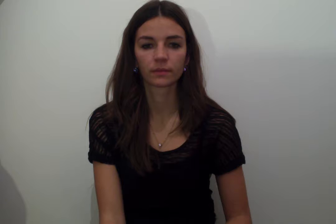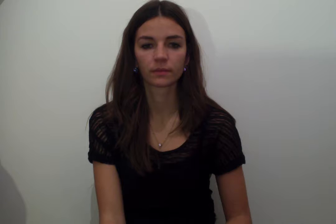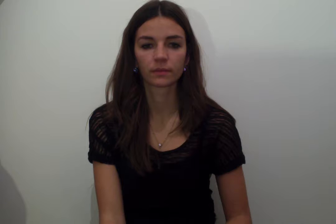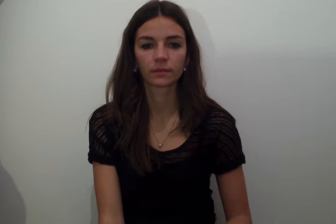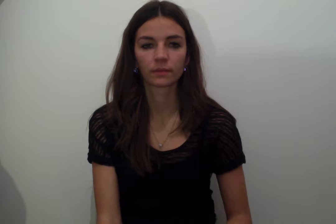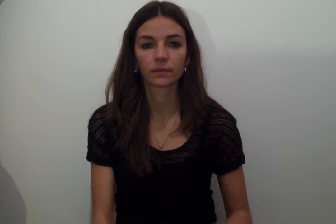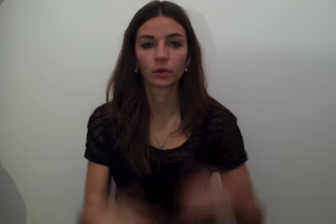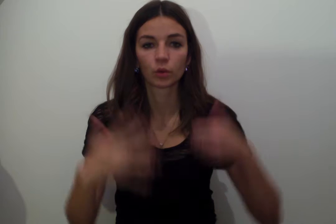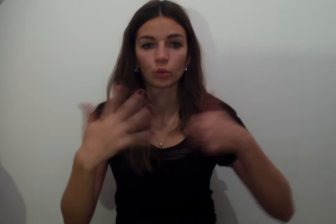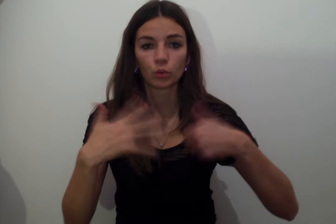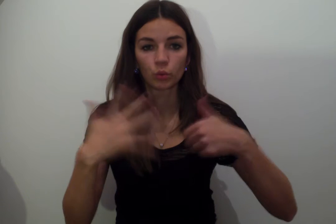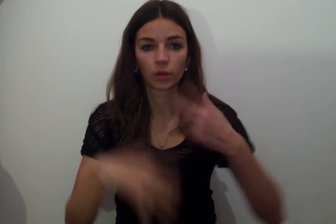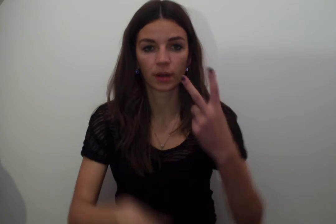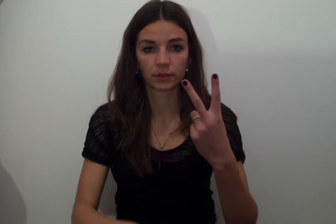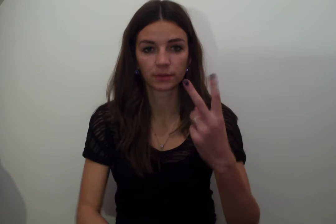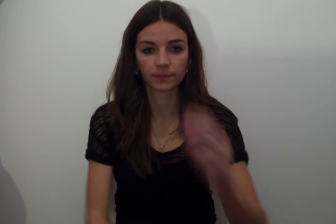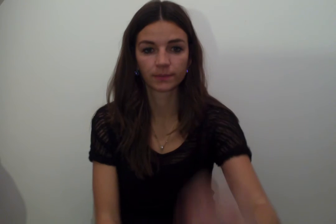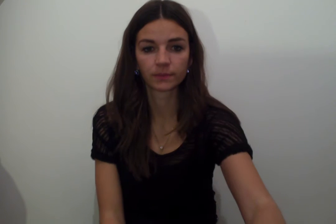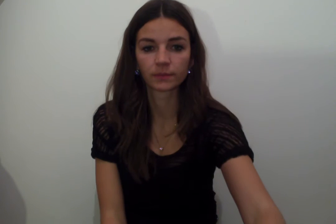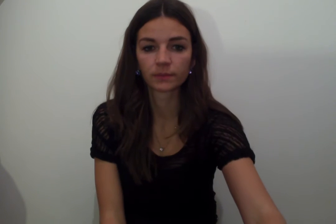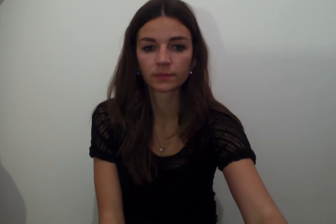number62